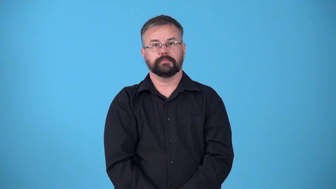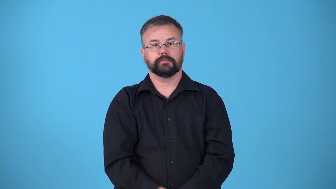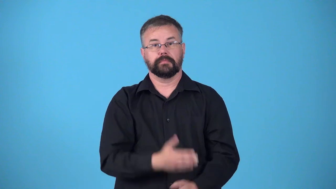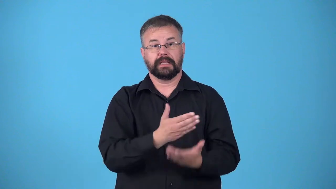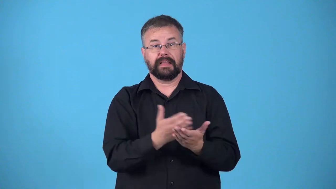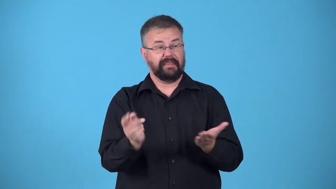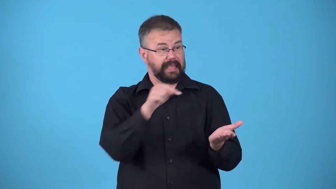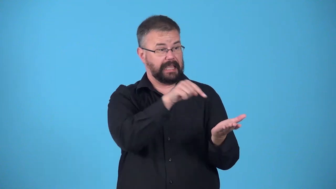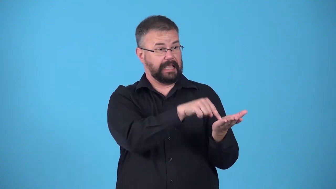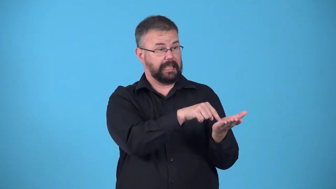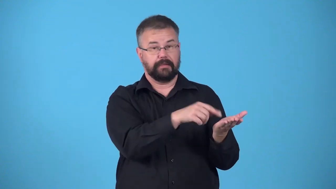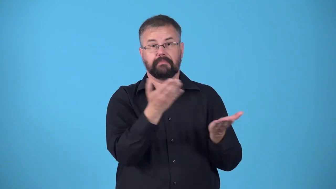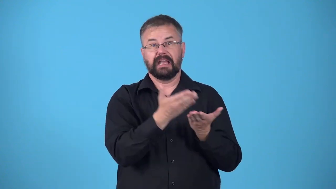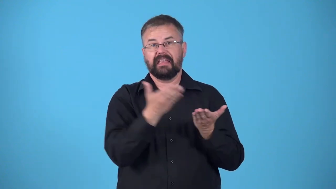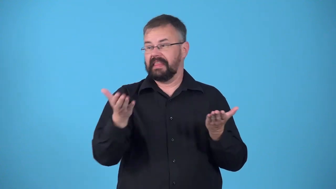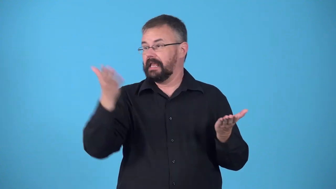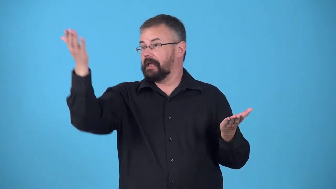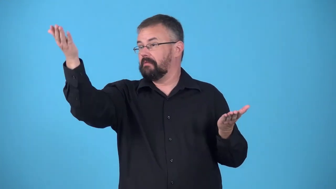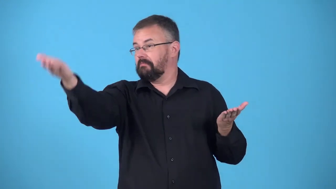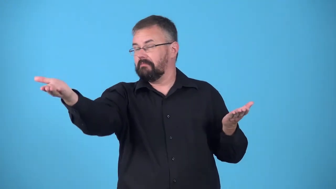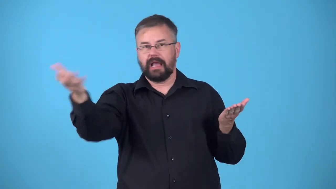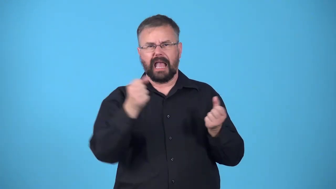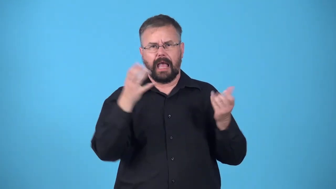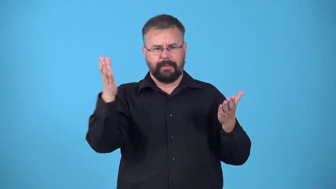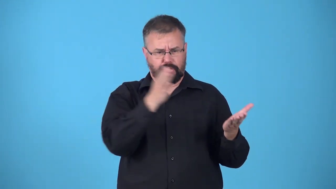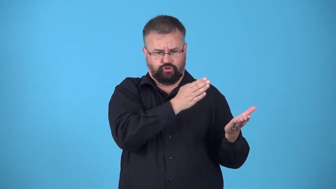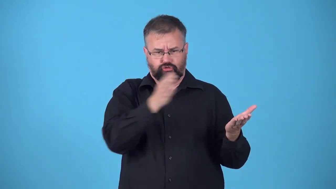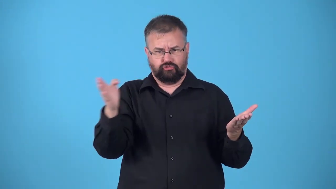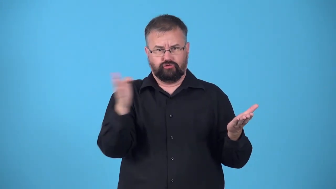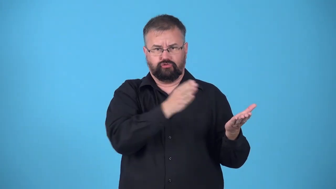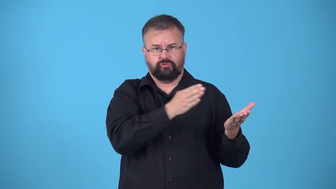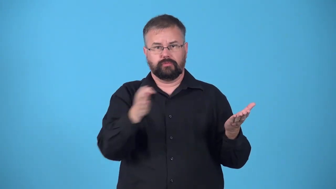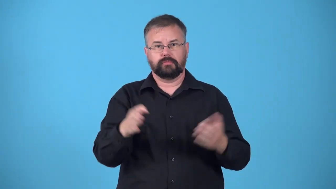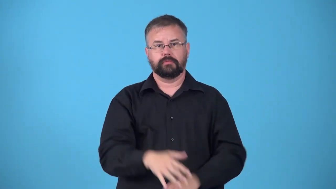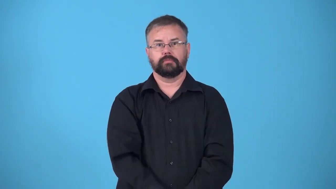distance